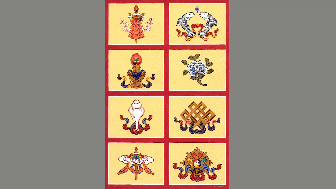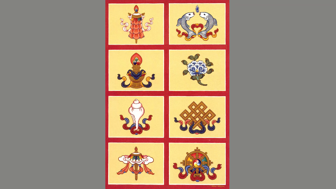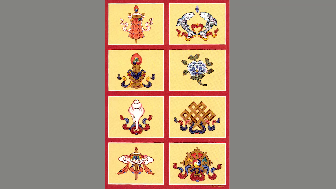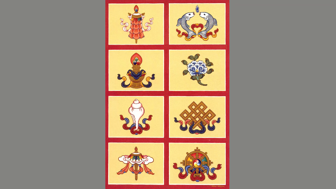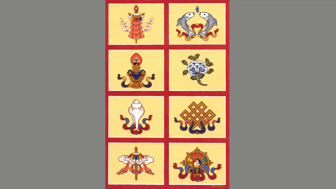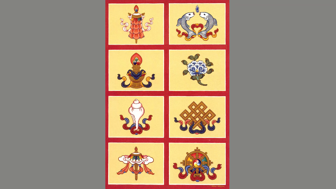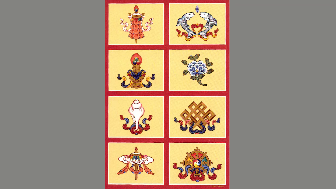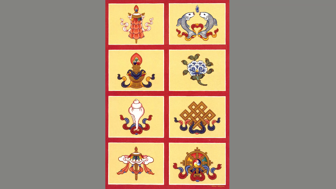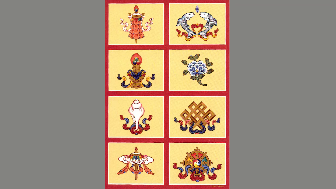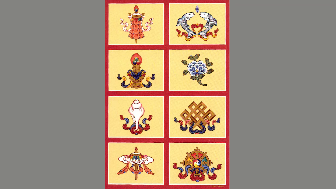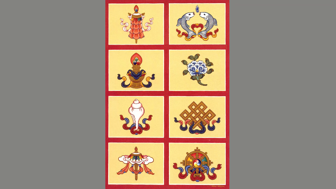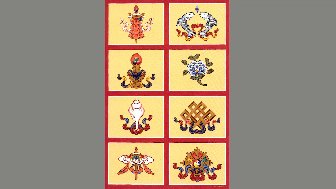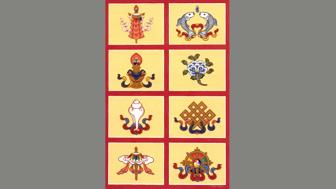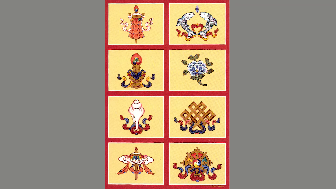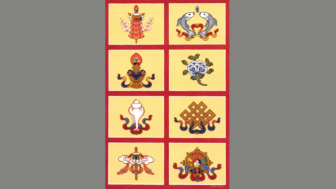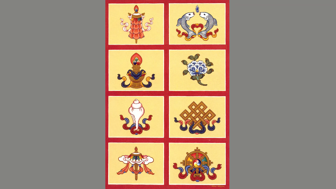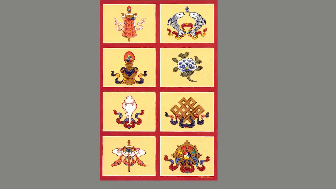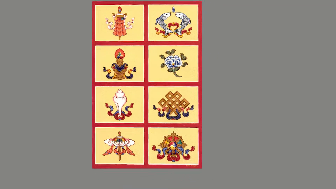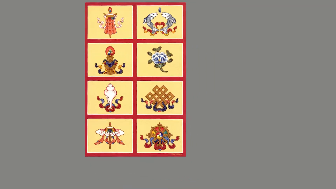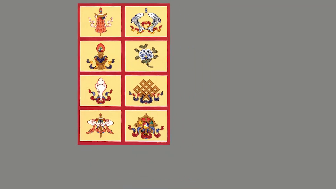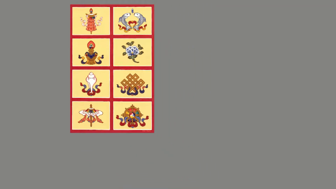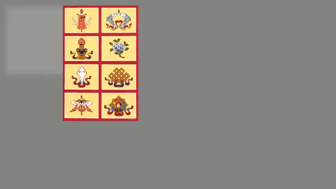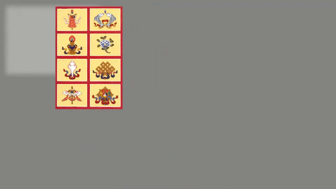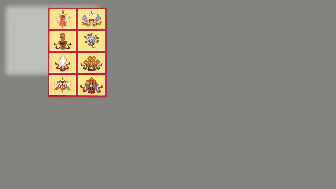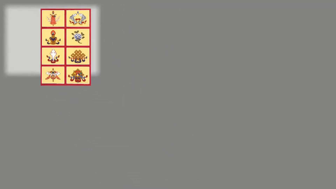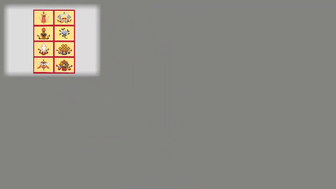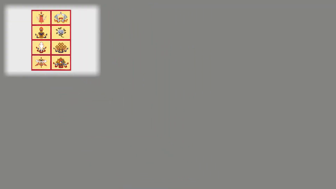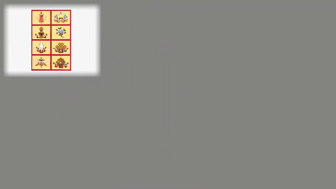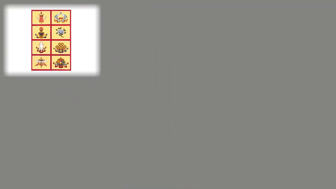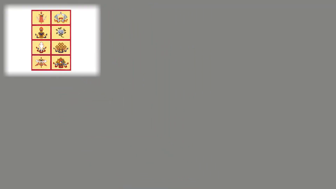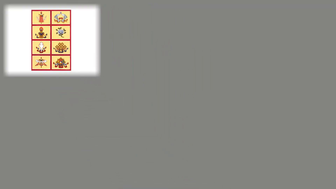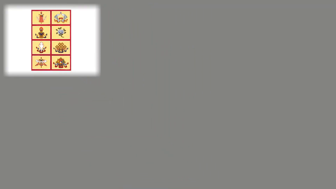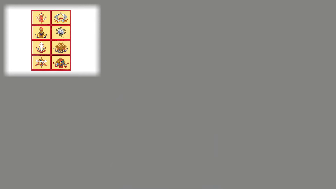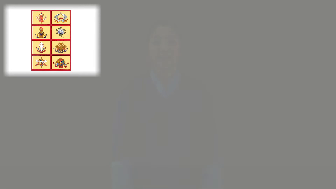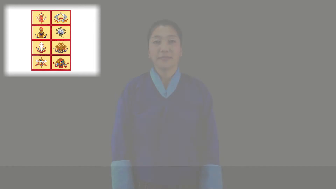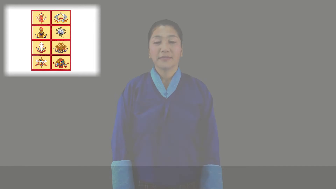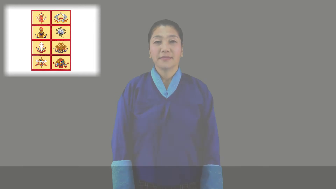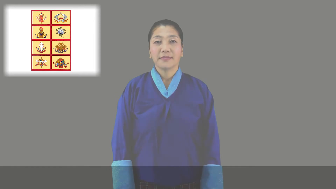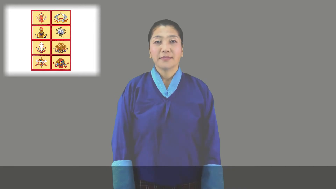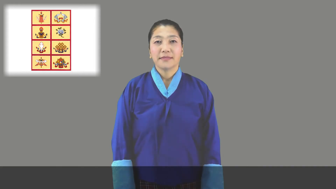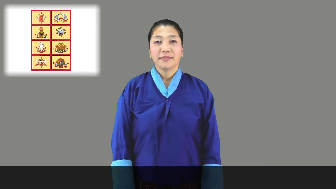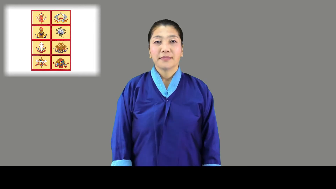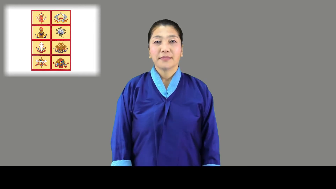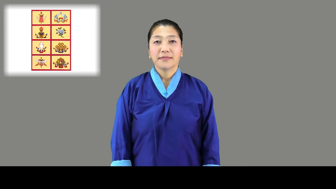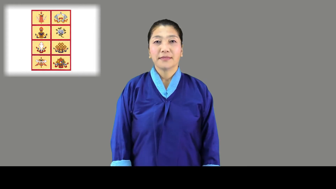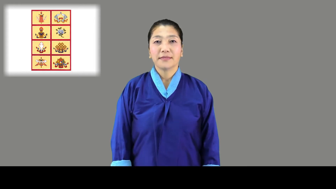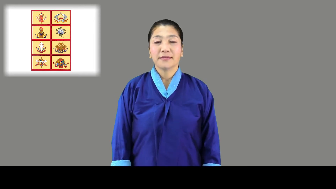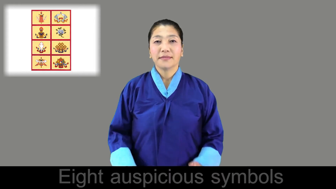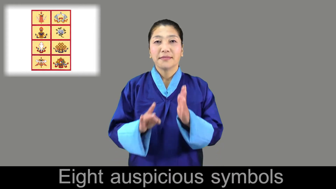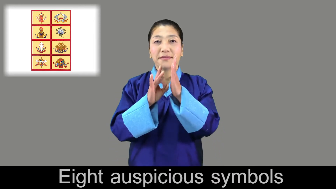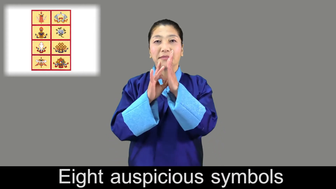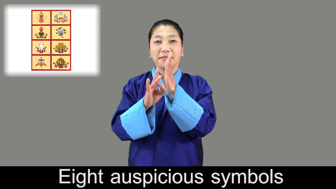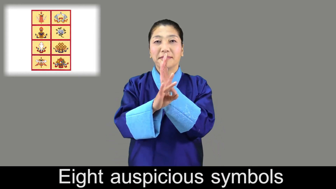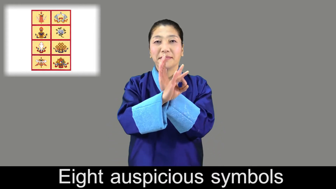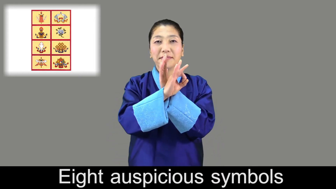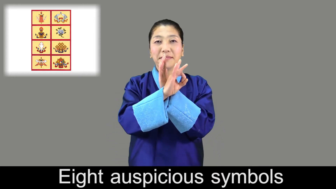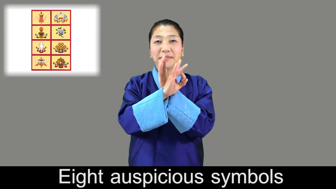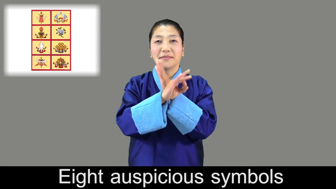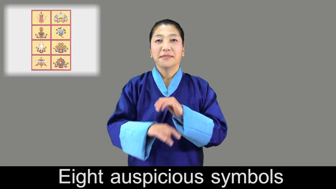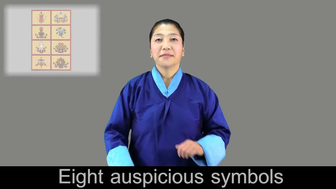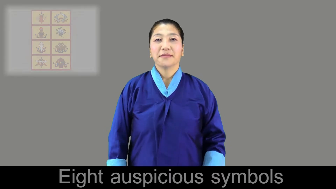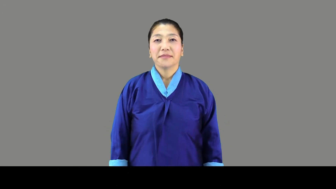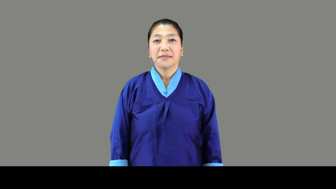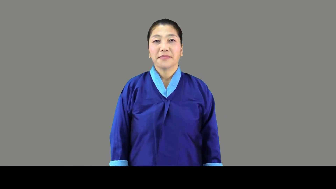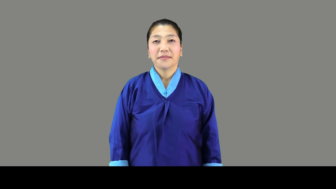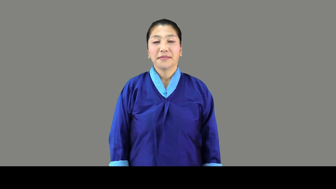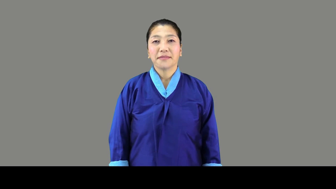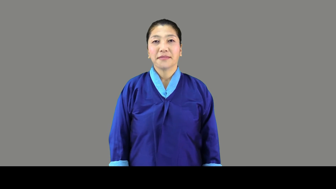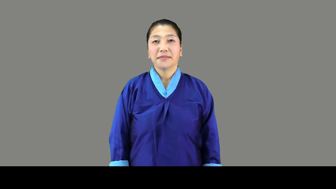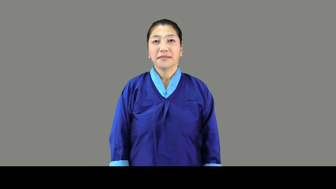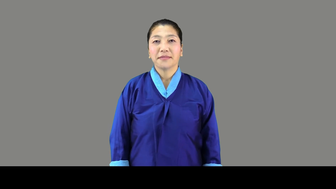8 Auspicious symbols